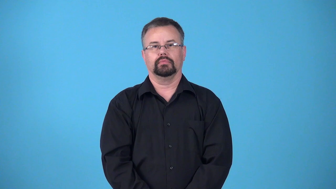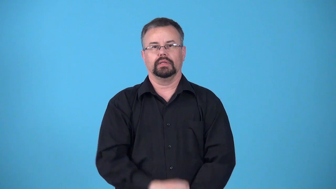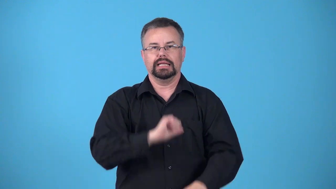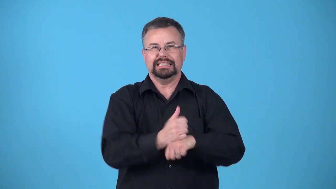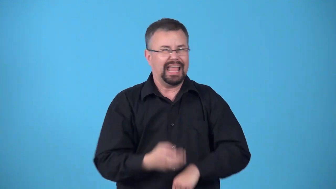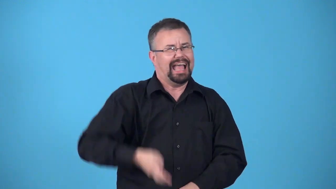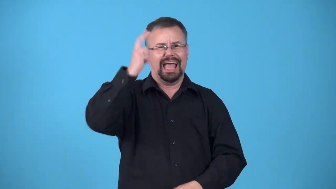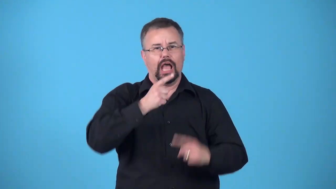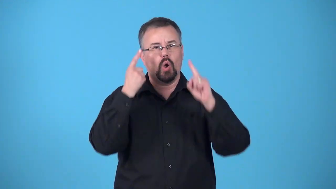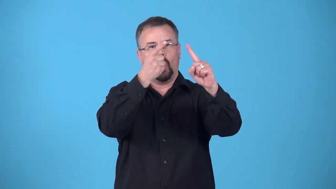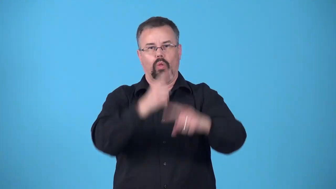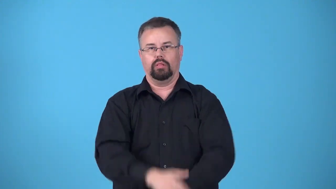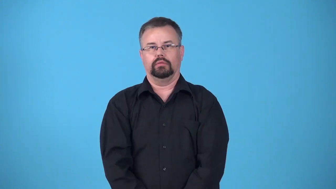shooting for the moon